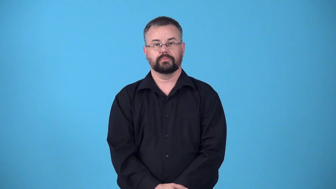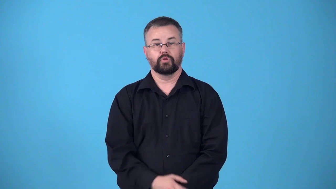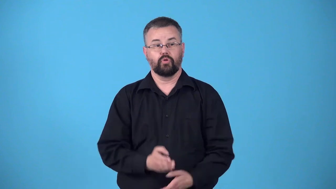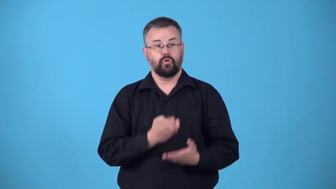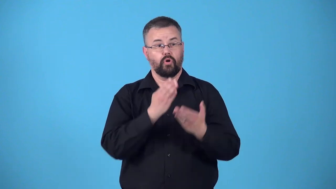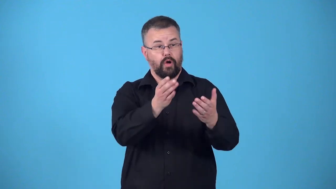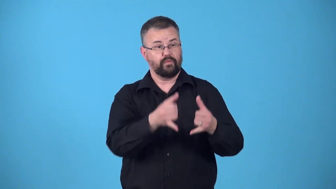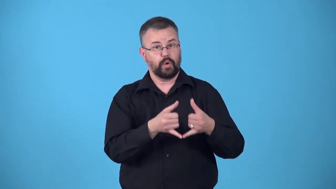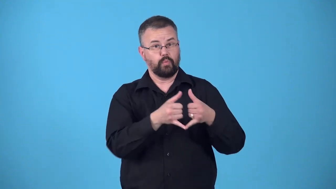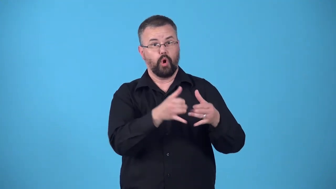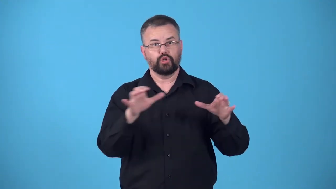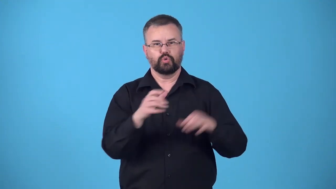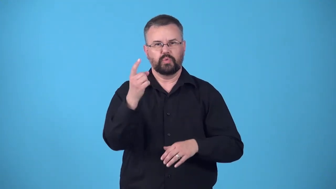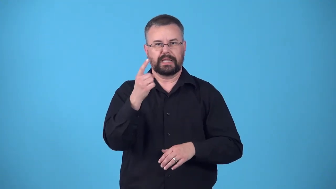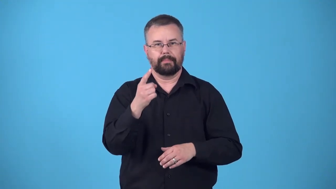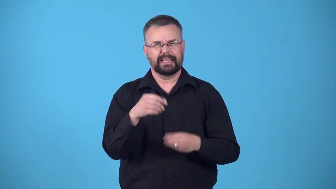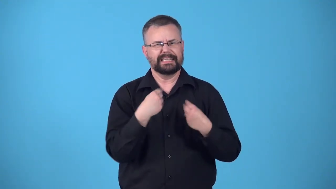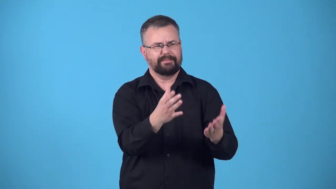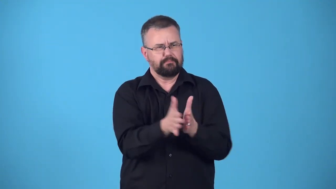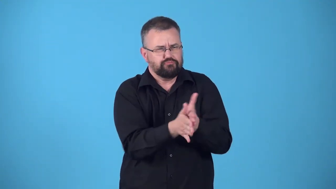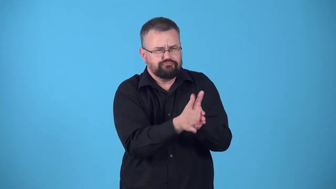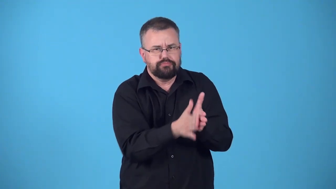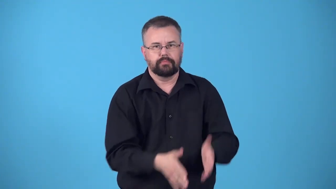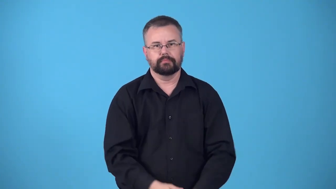dangle a carrot in front of him